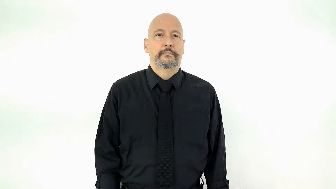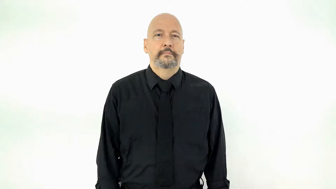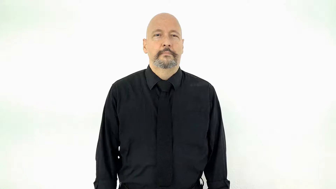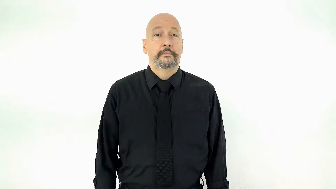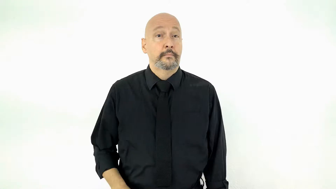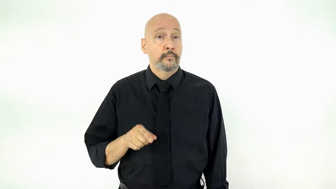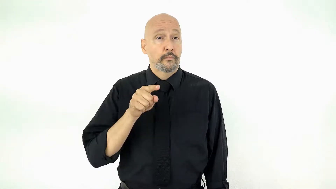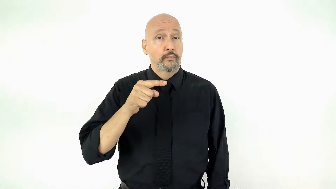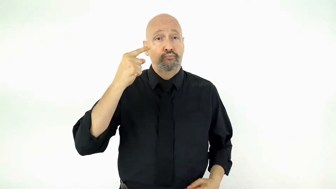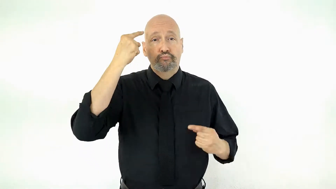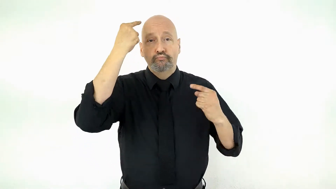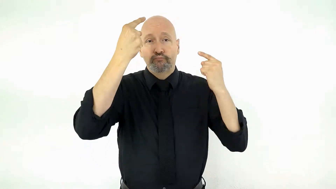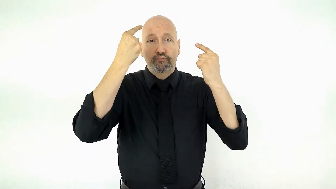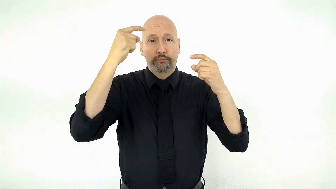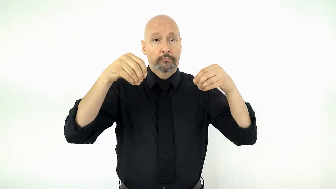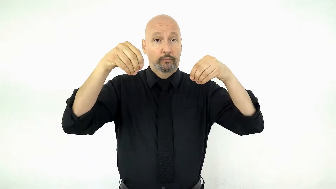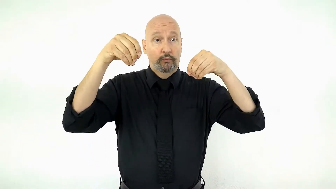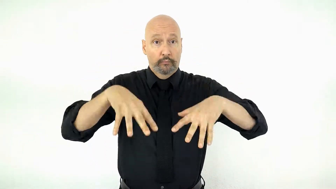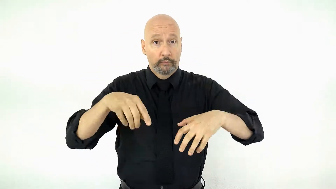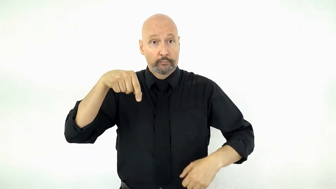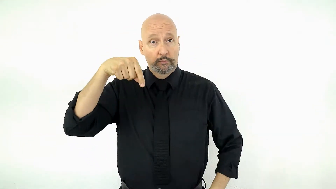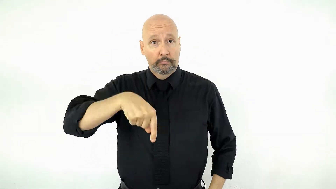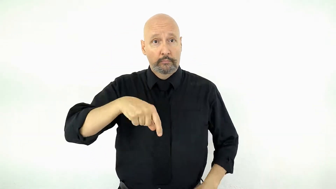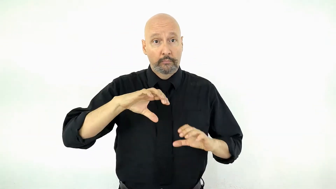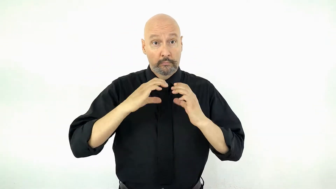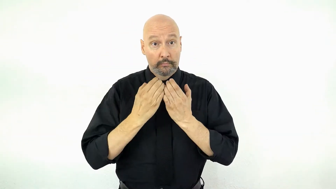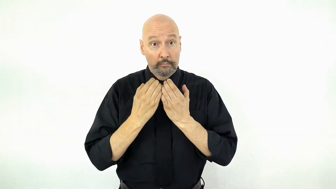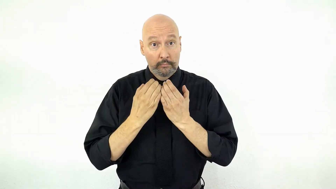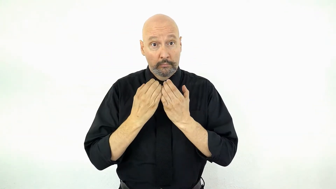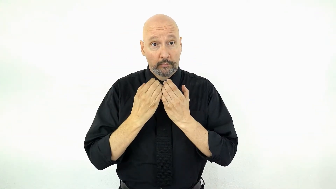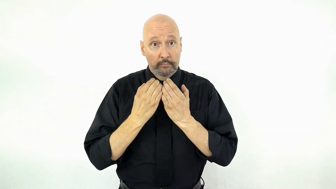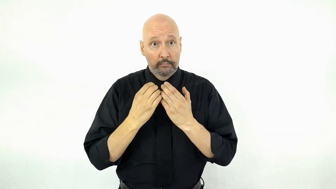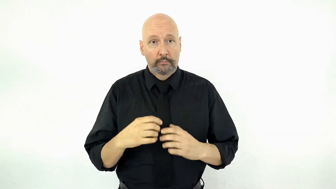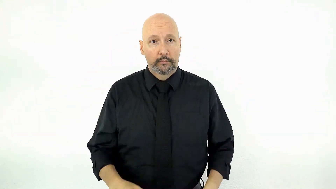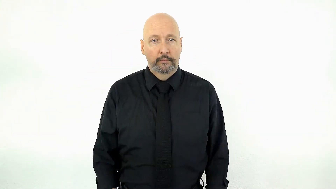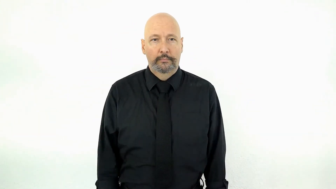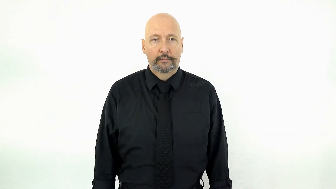YOU THINK-ABOUT DROP THIS CLASS?